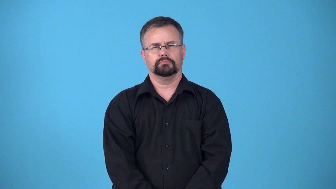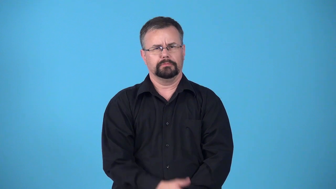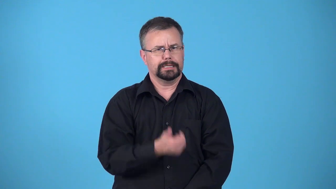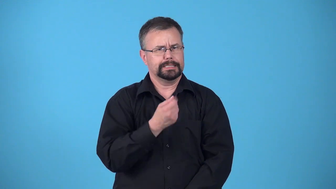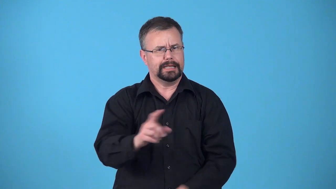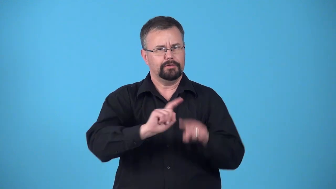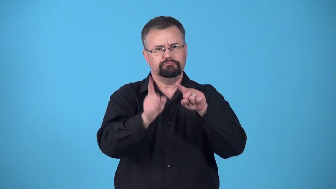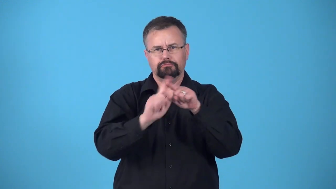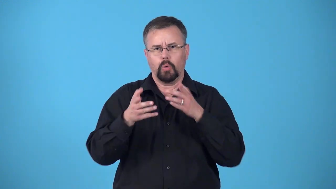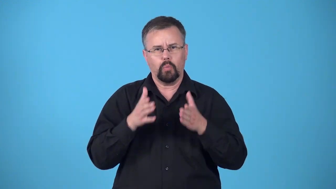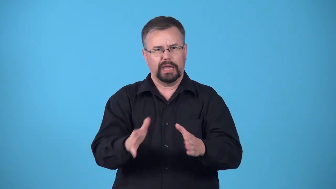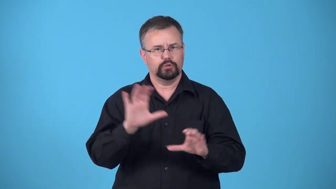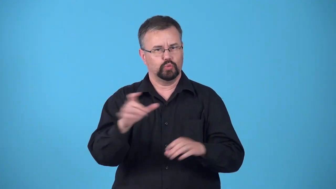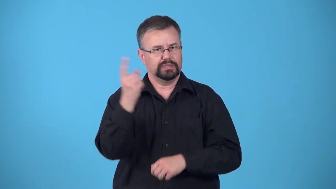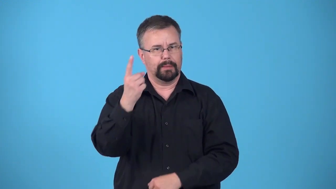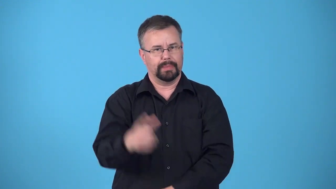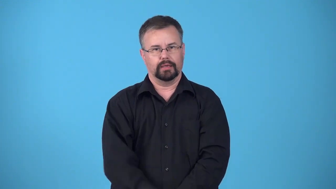there are many ways to skin a cat